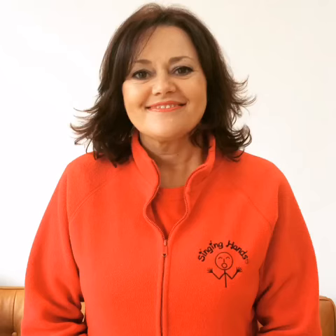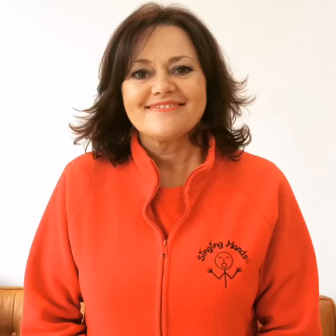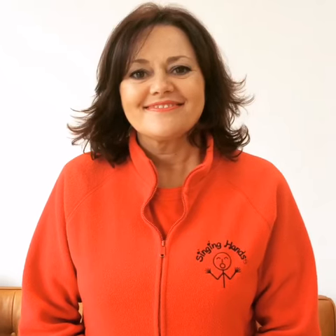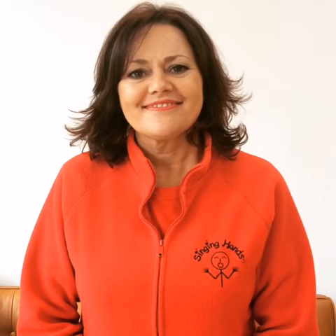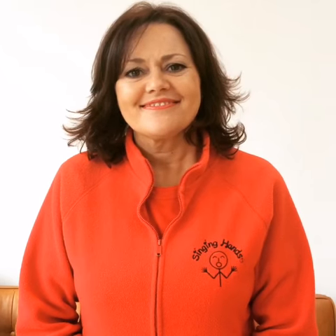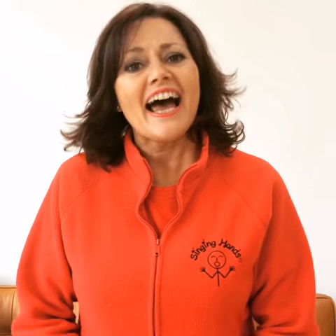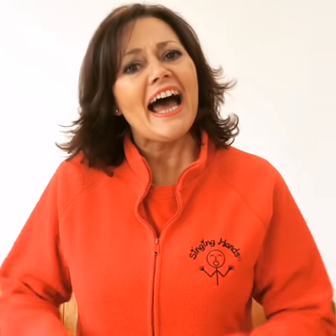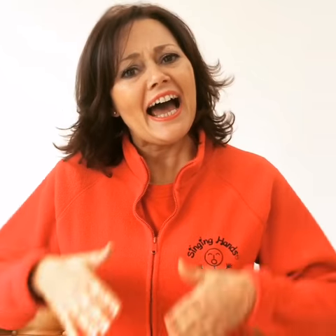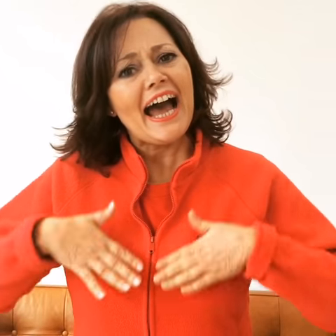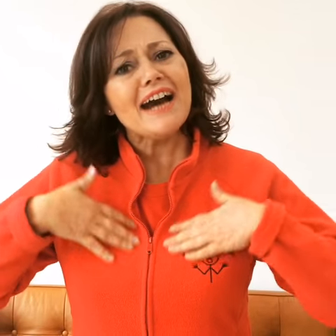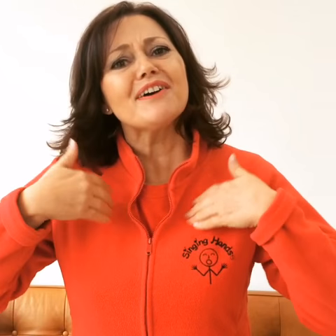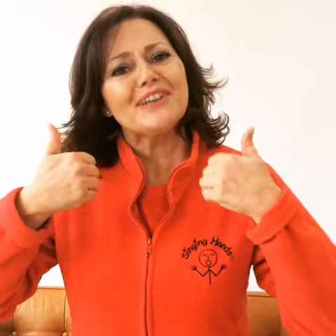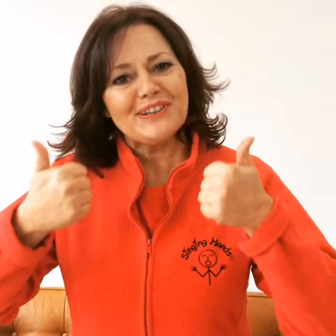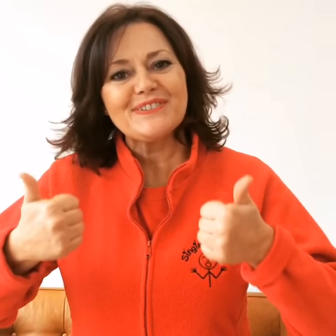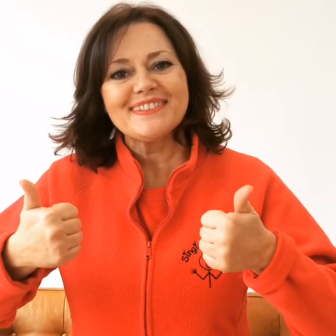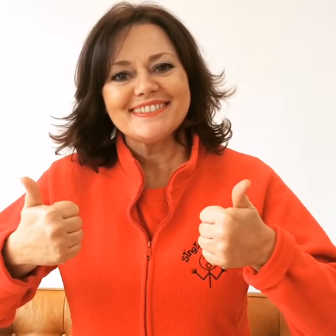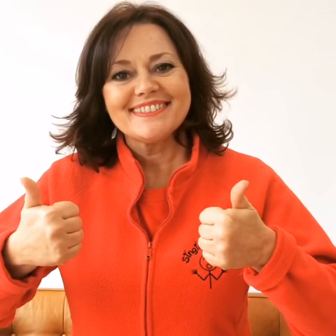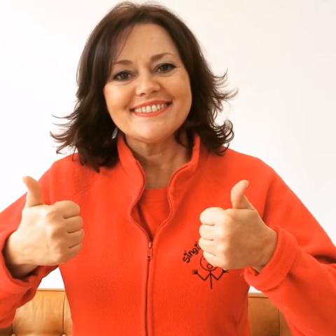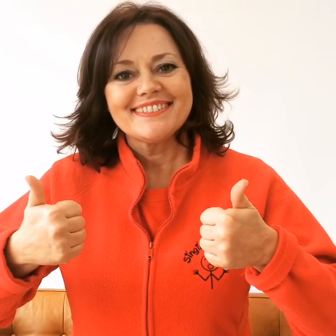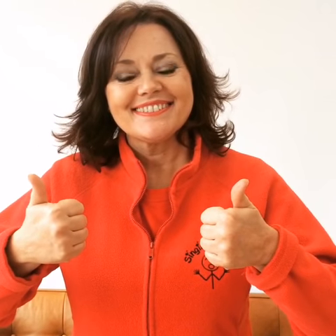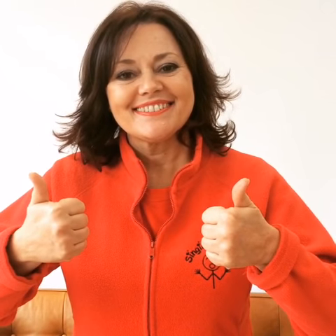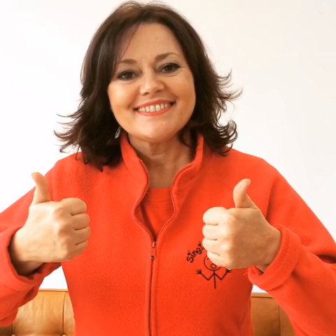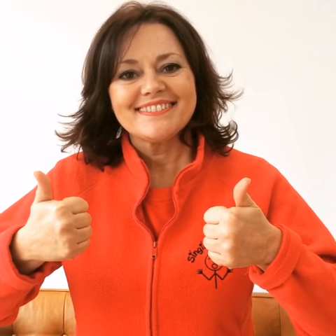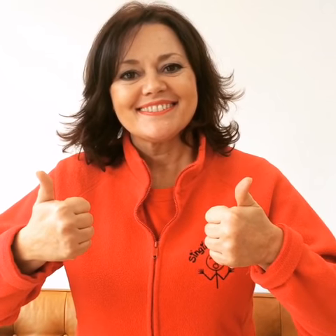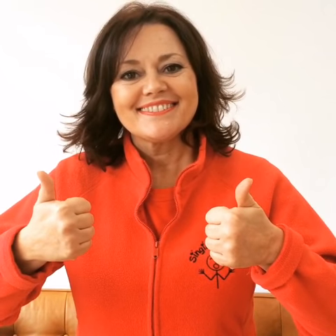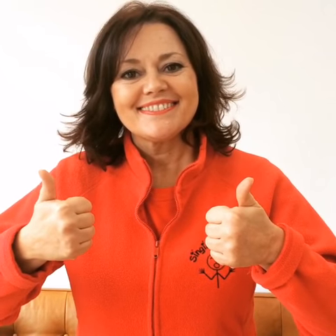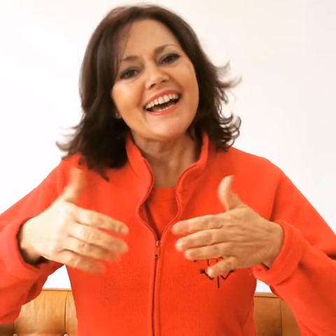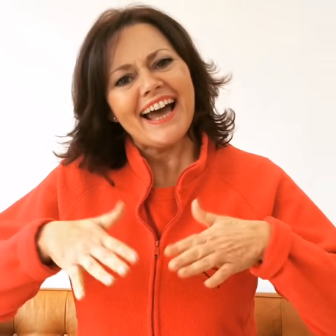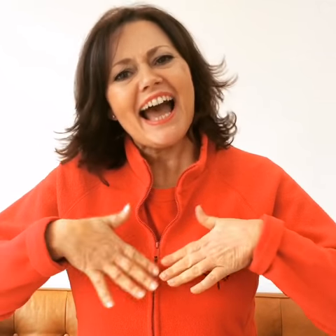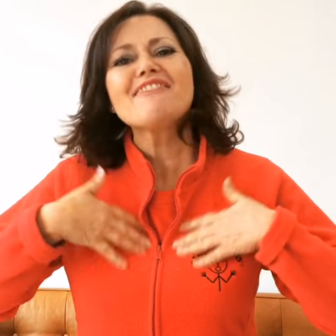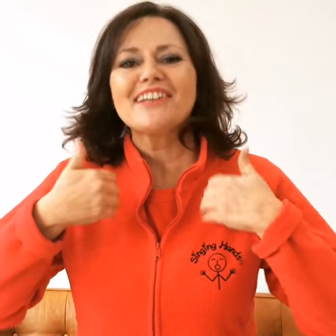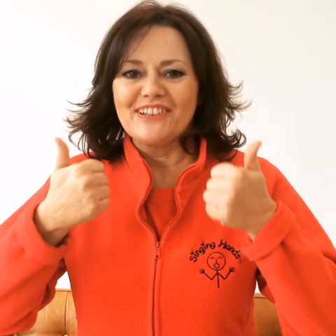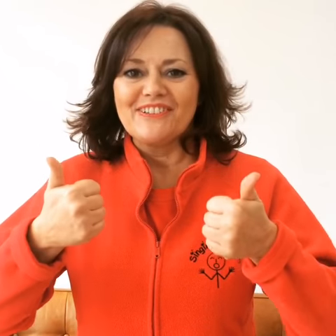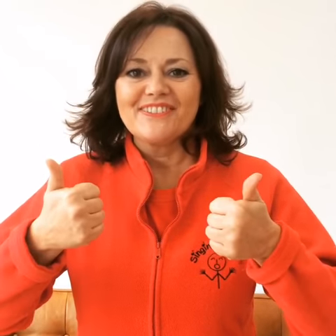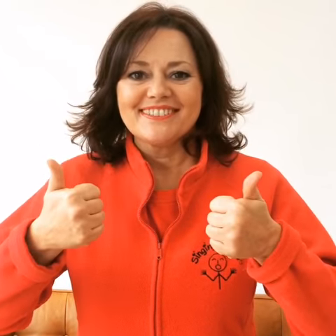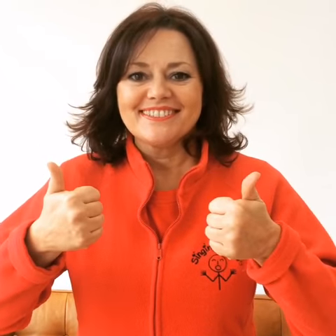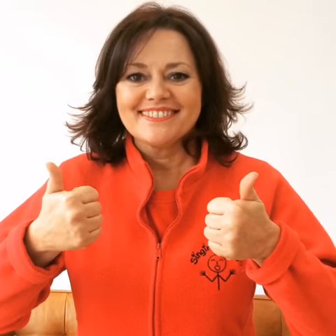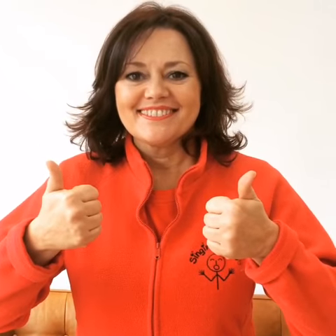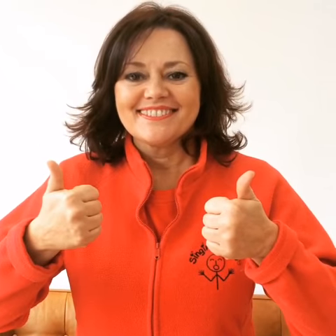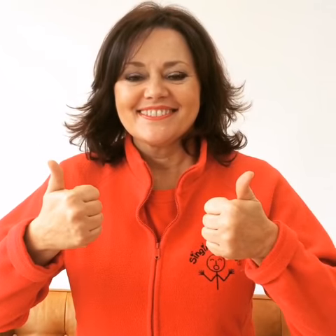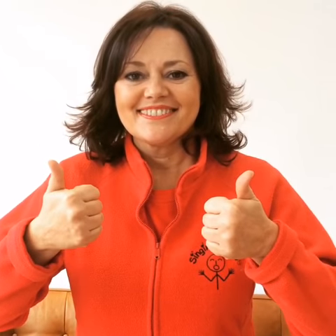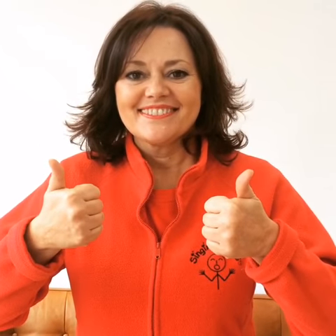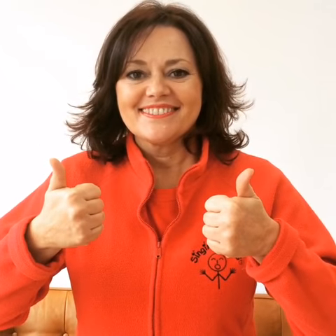HOW ARE YOU?